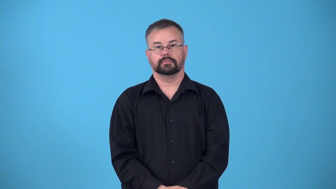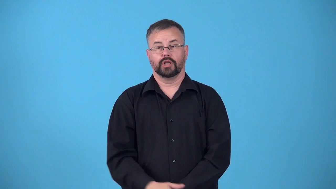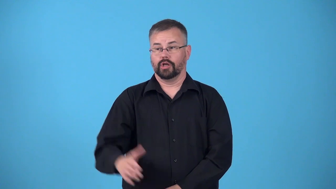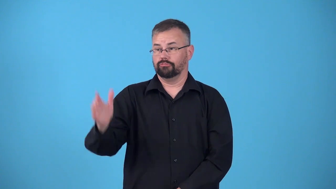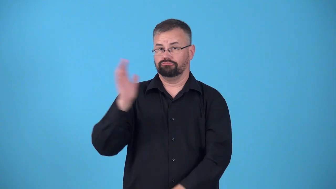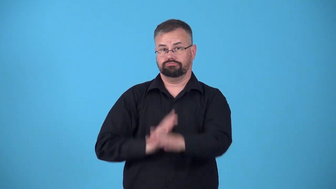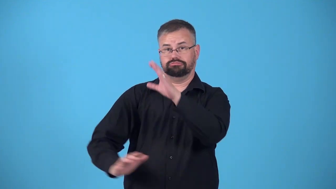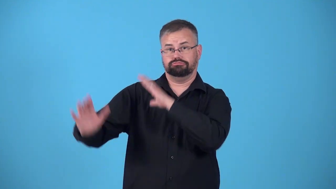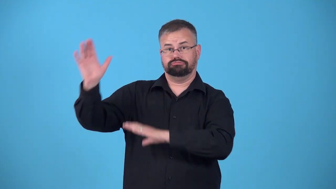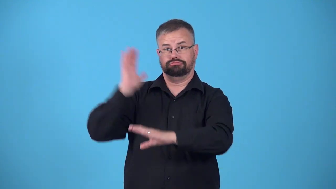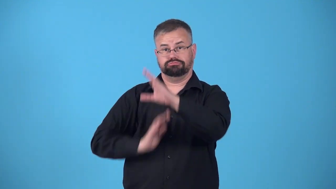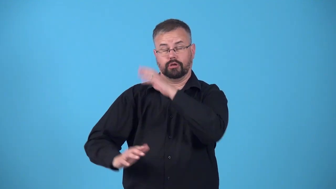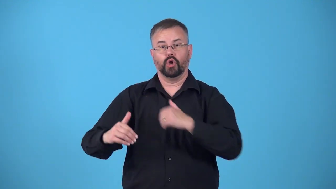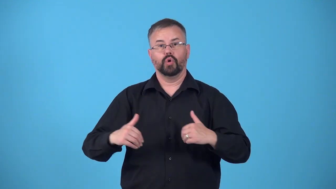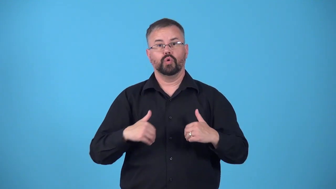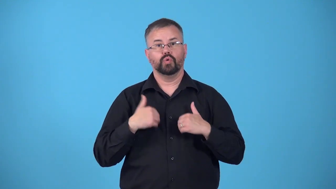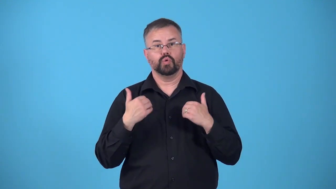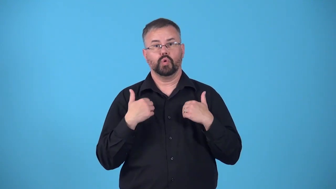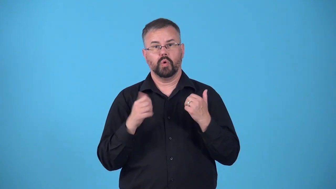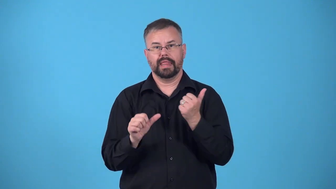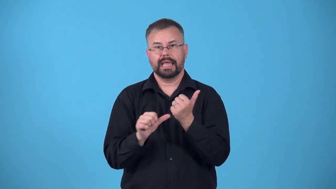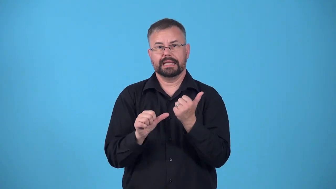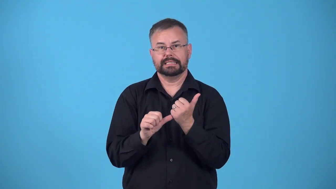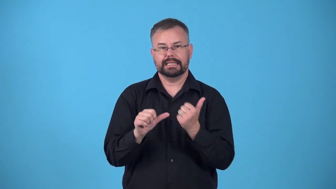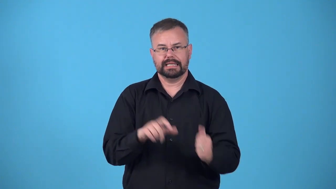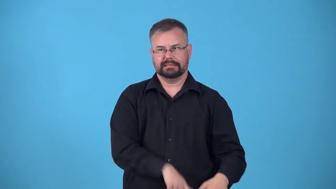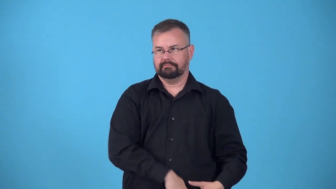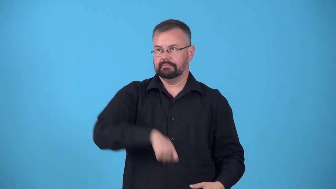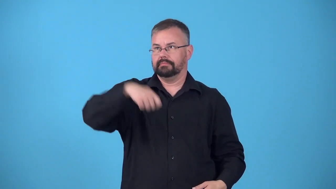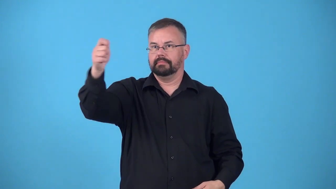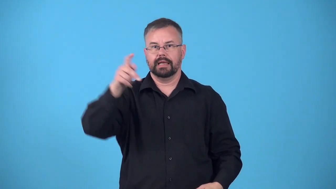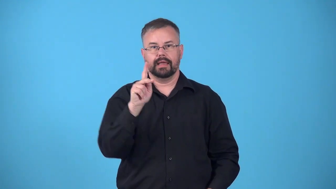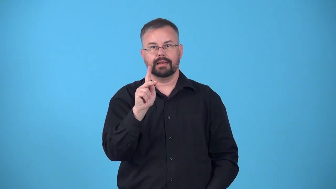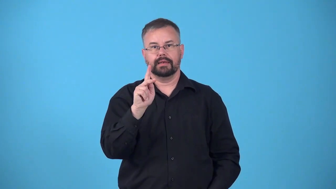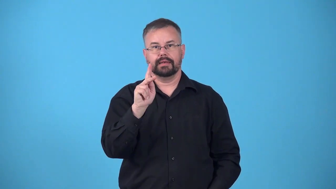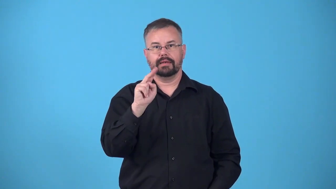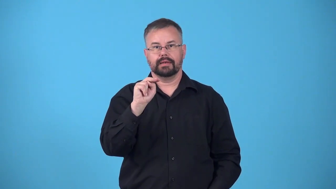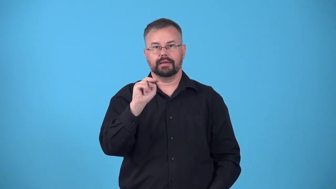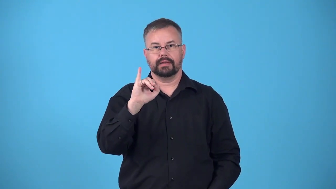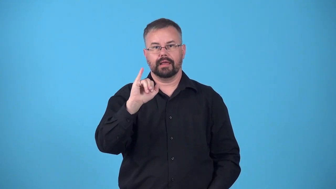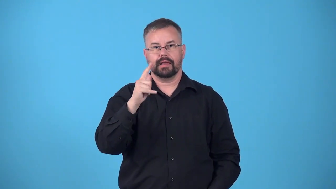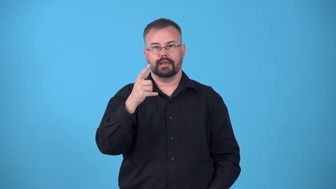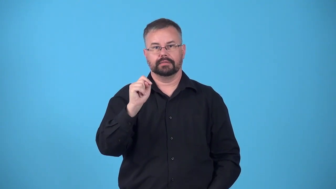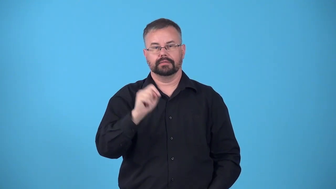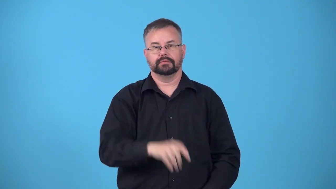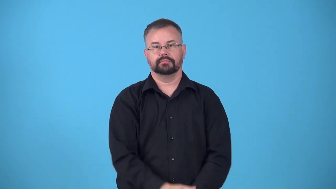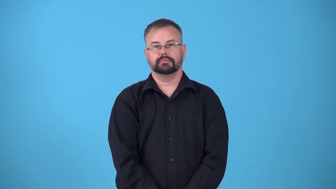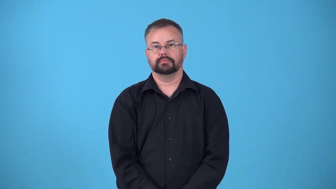varlet